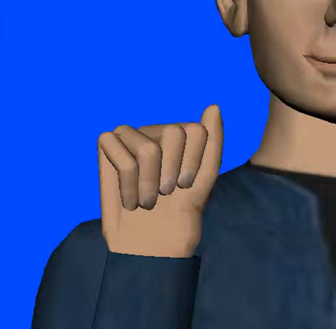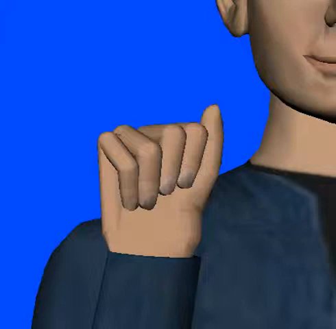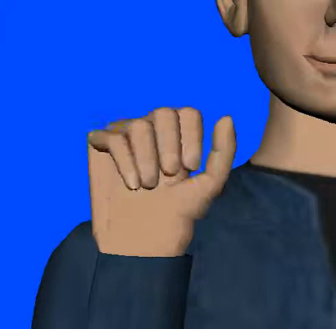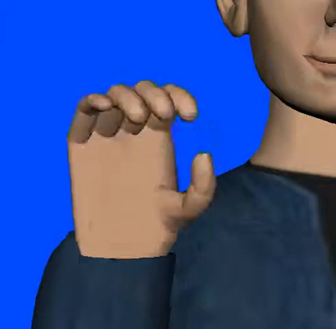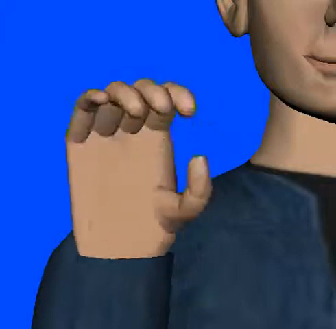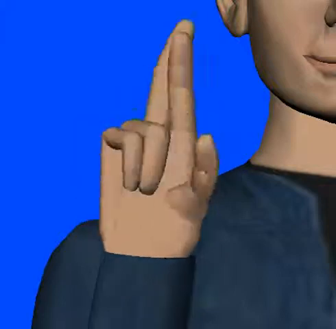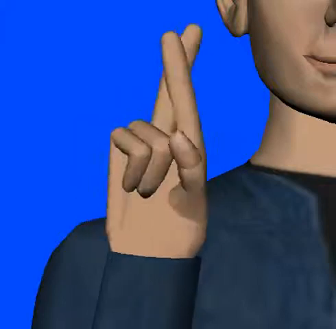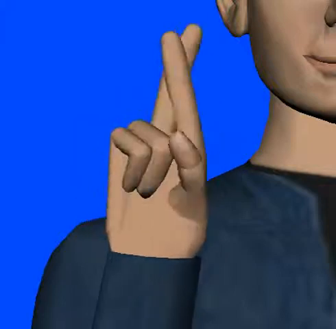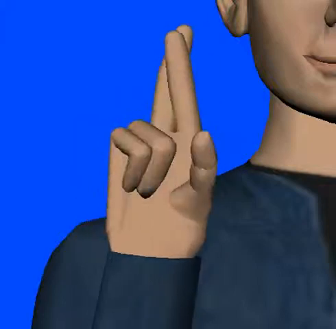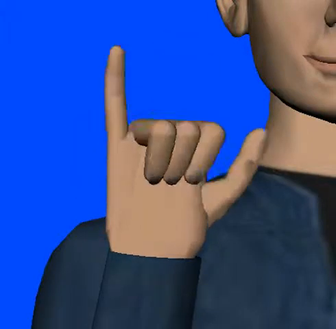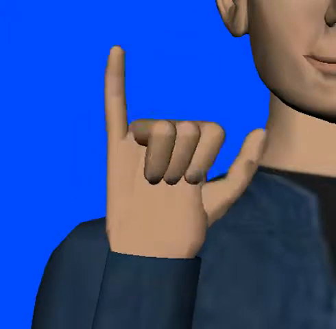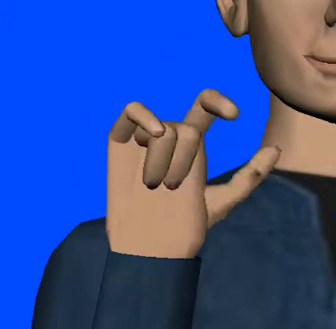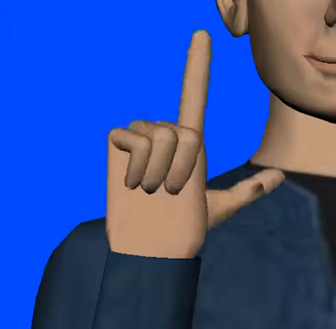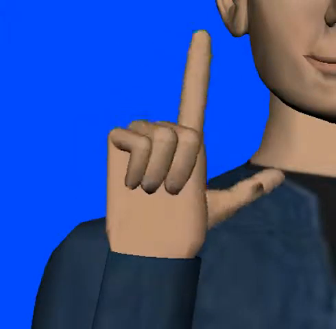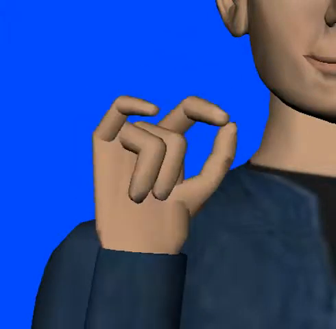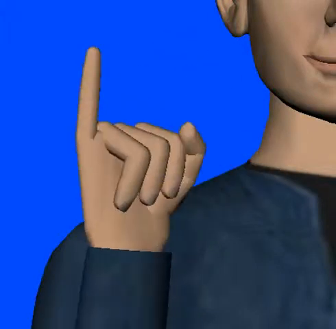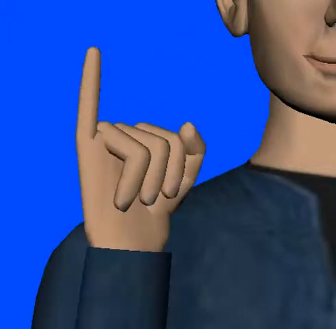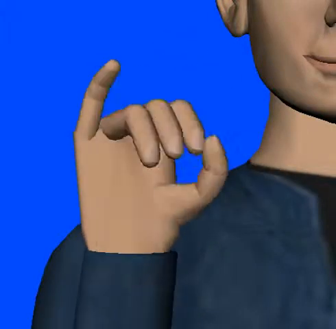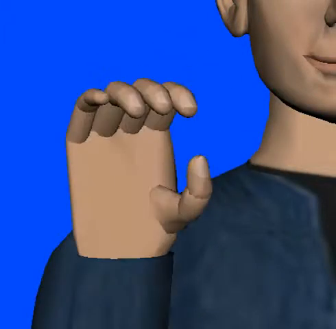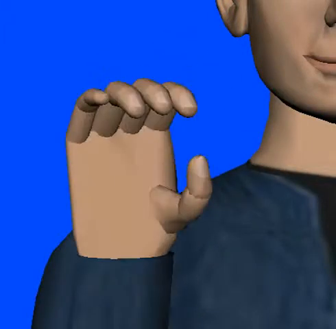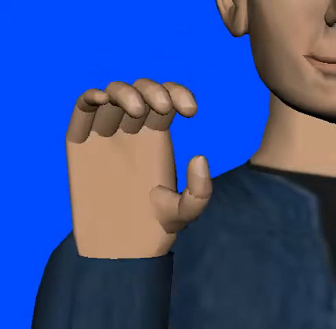acrylic